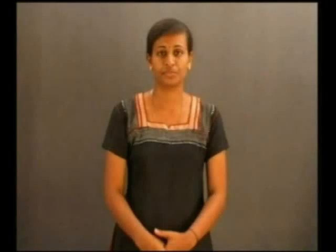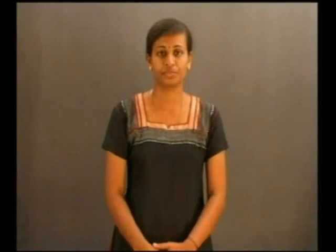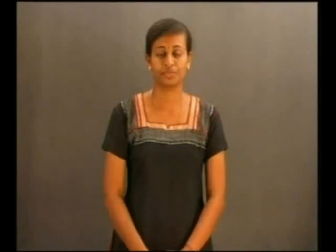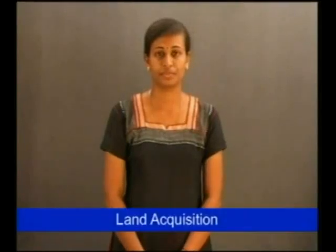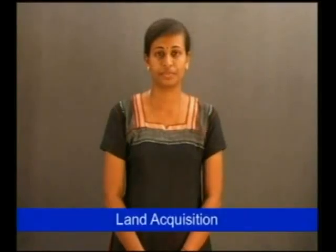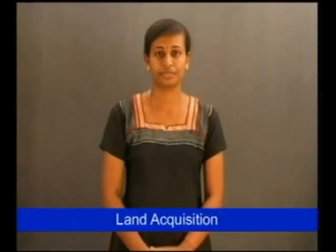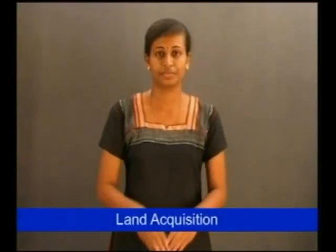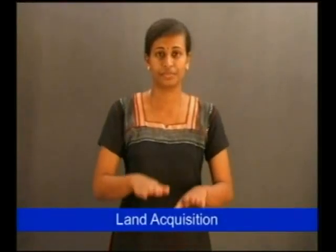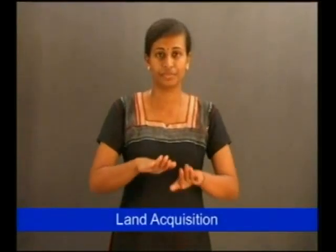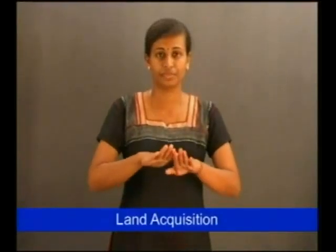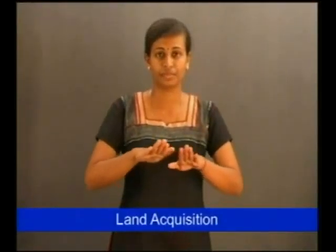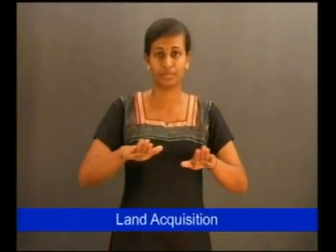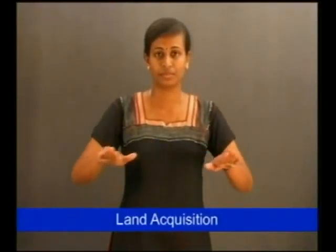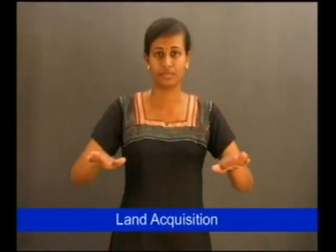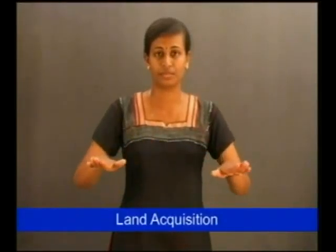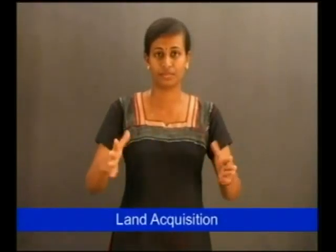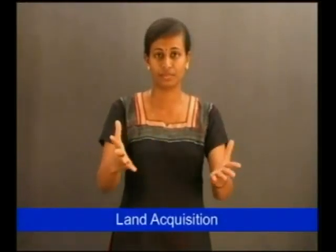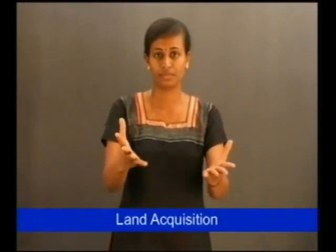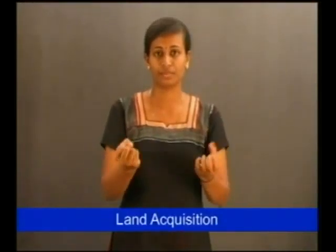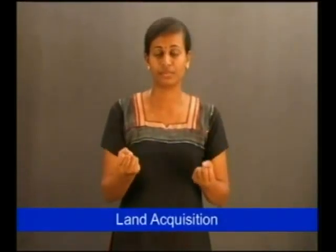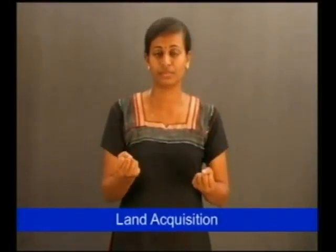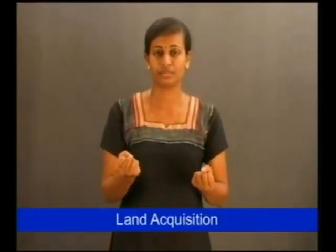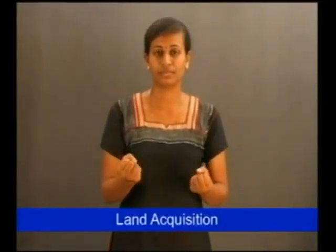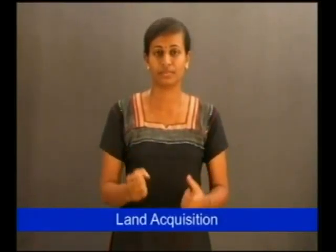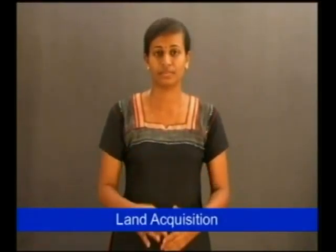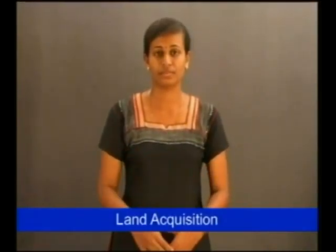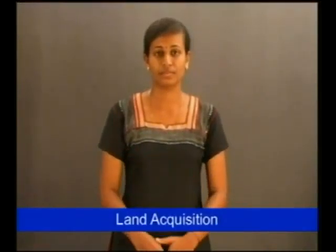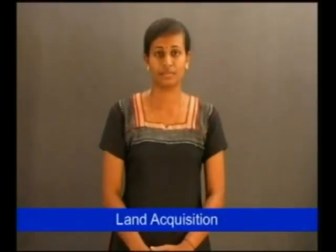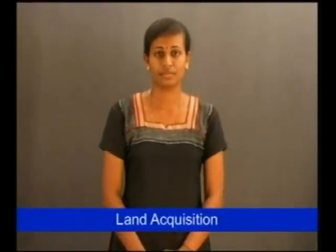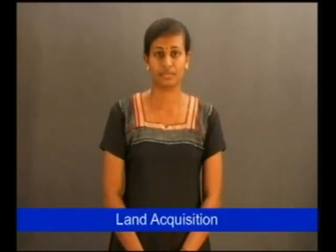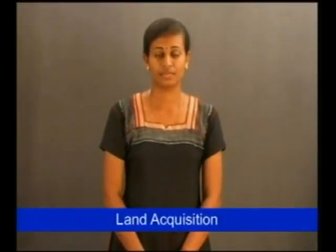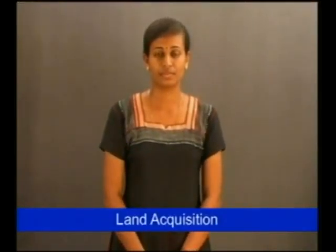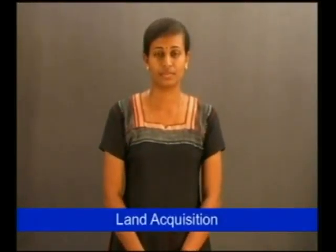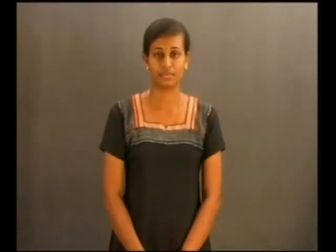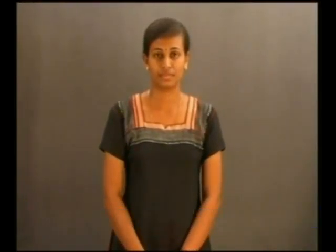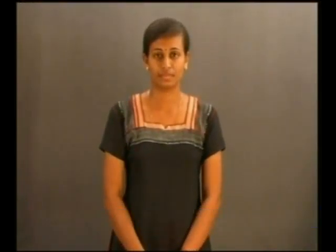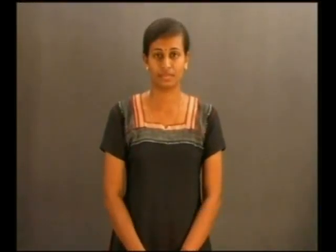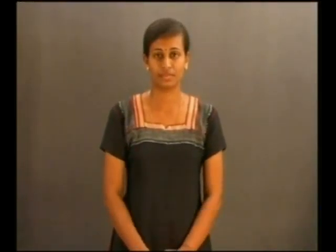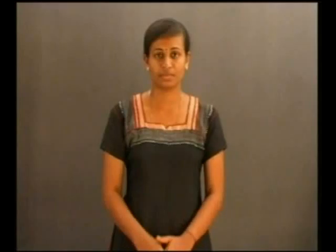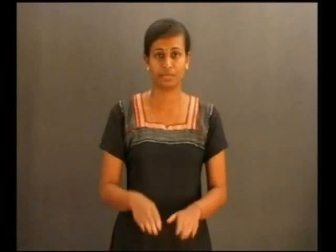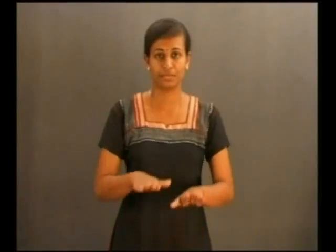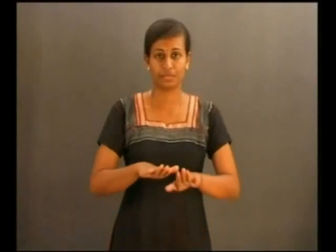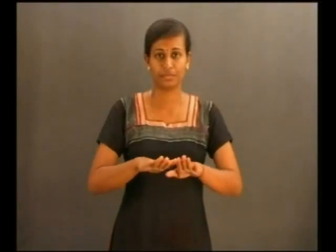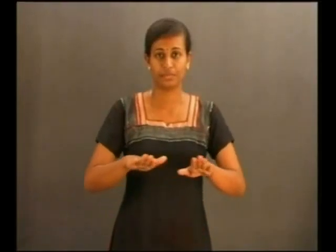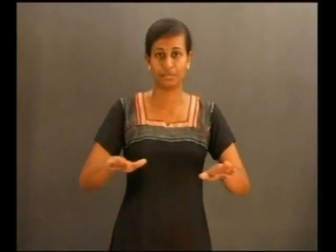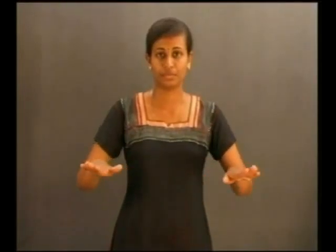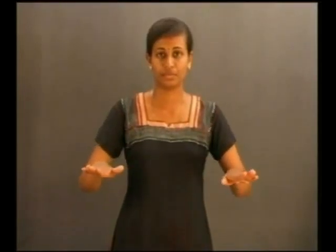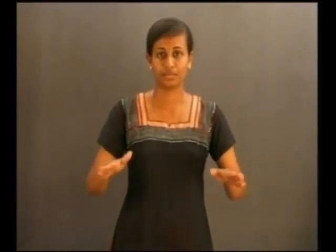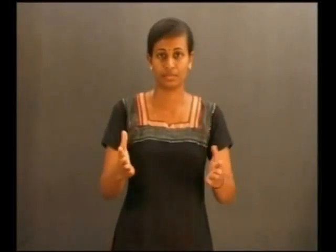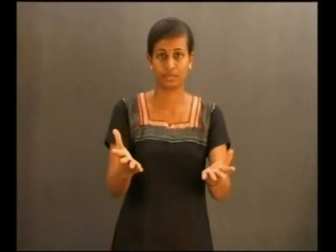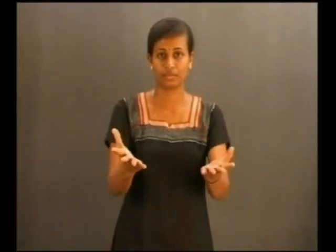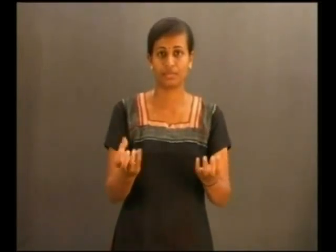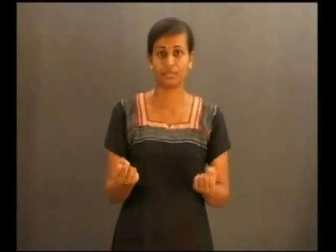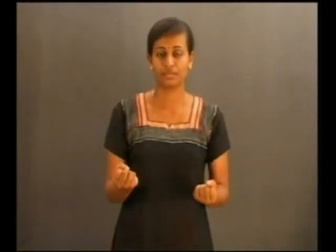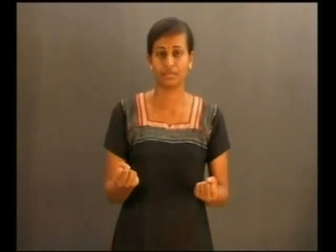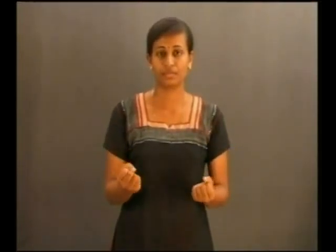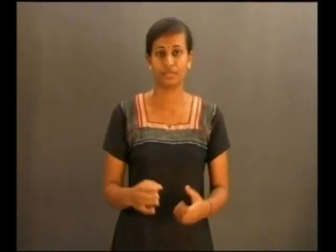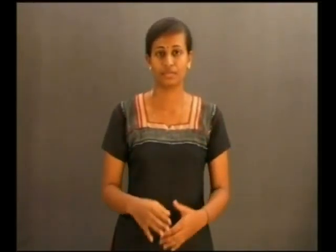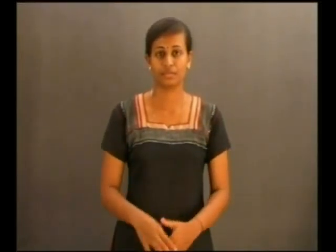Land Acquisition